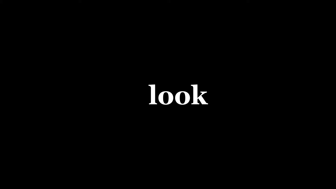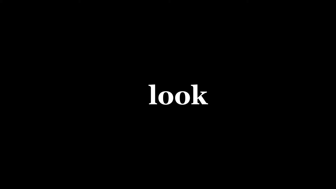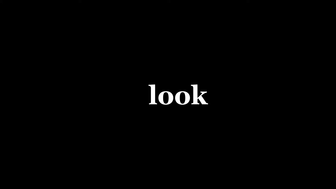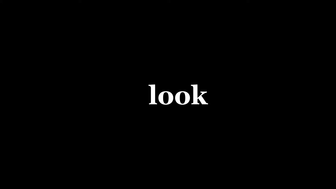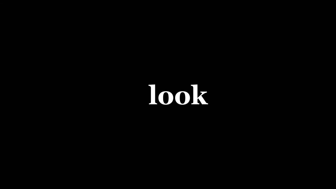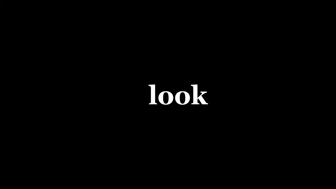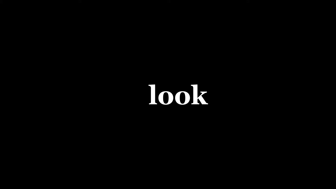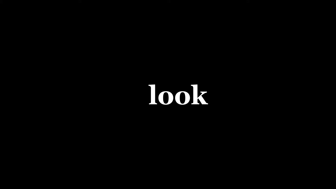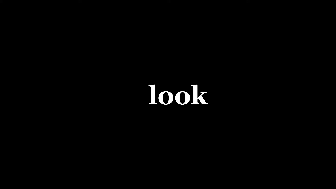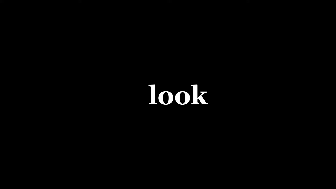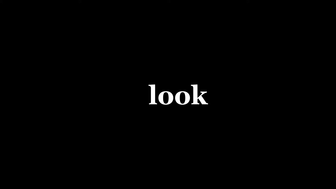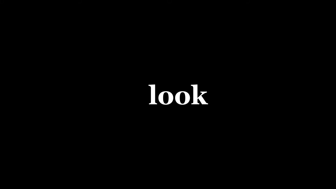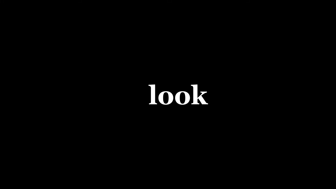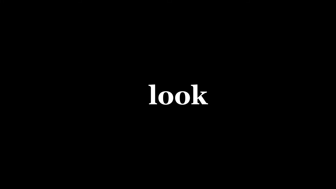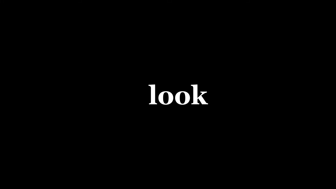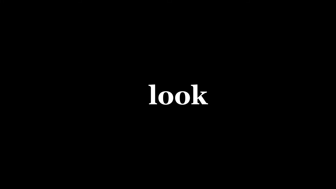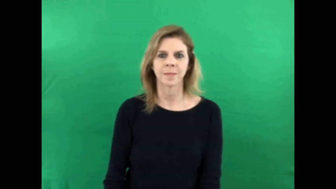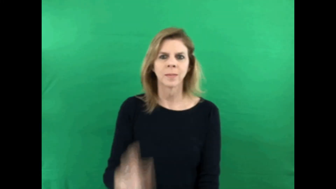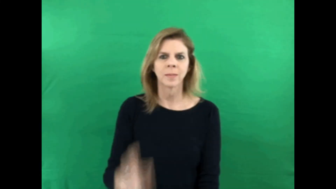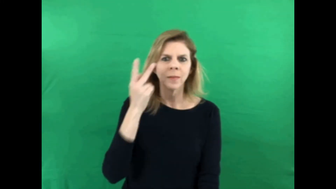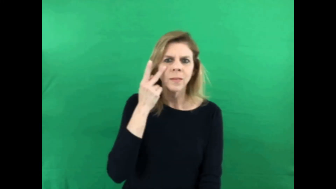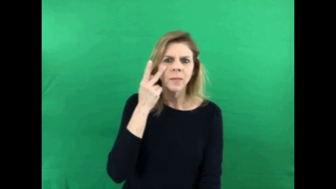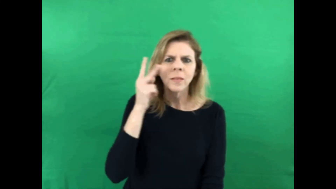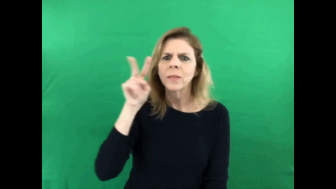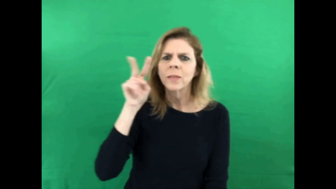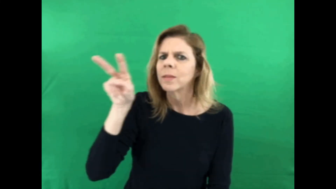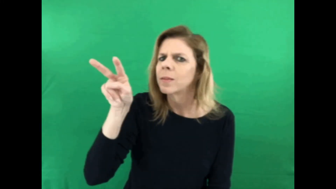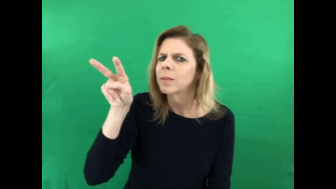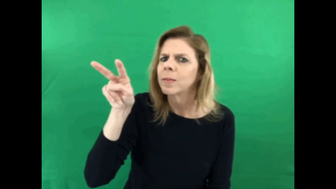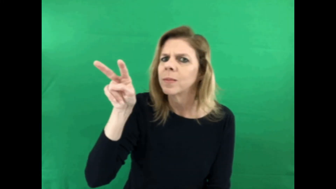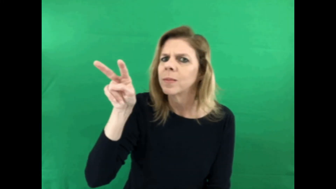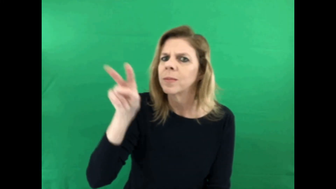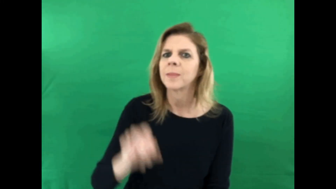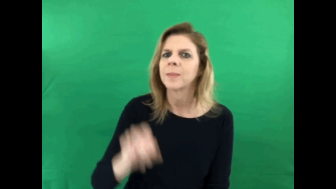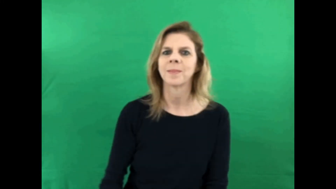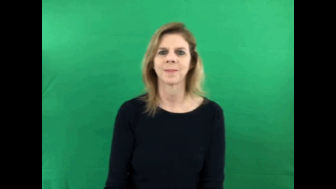Look